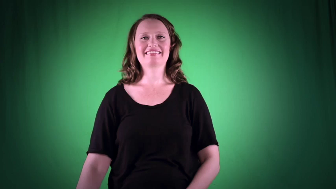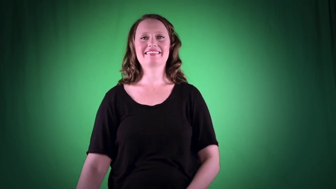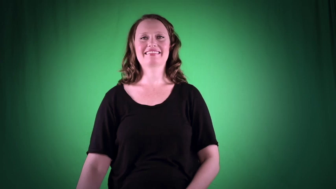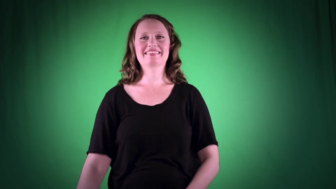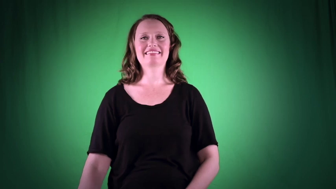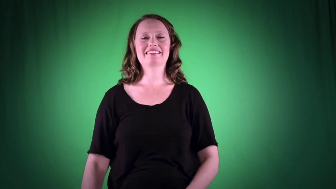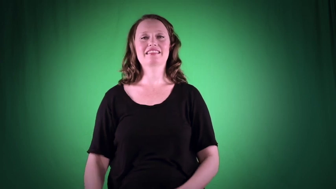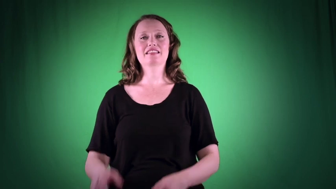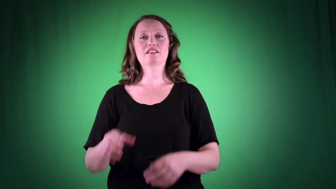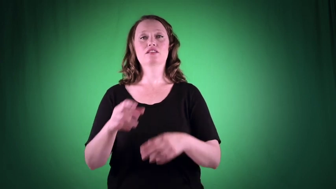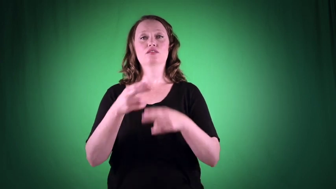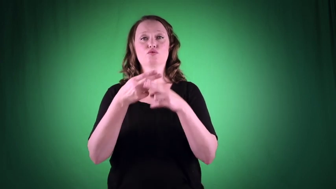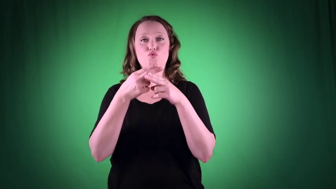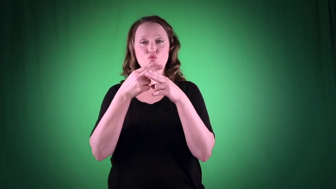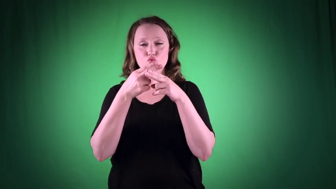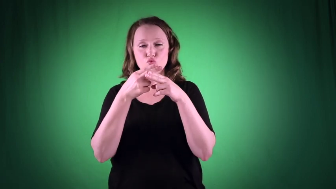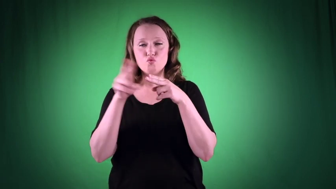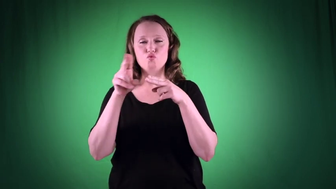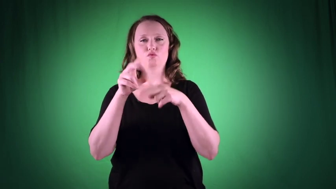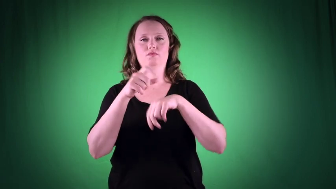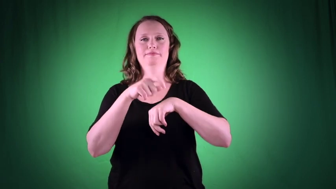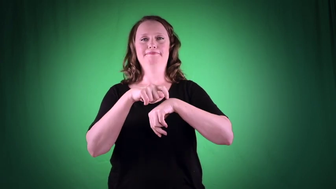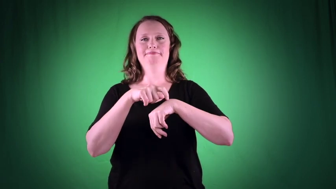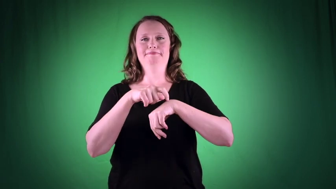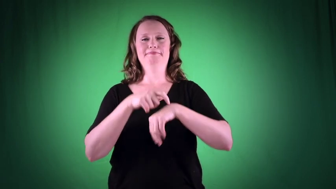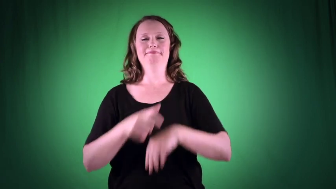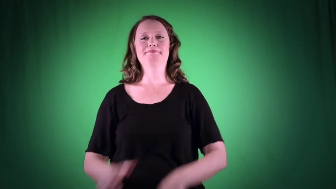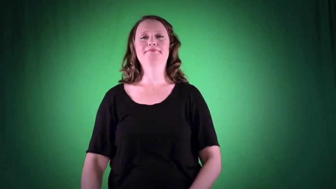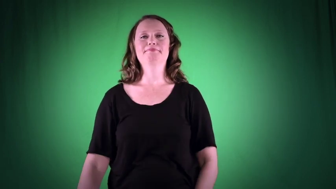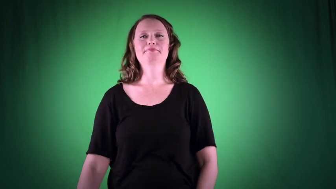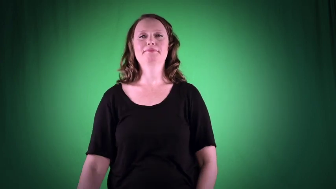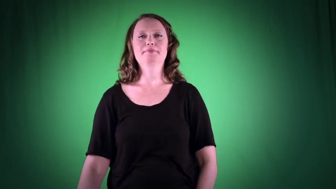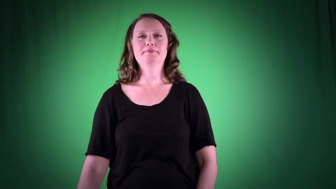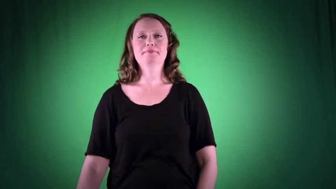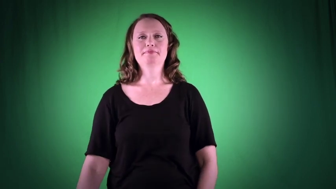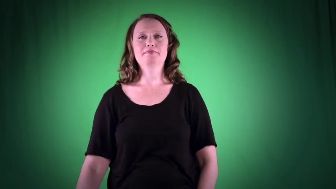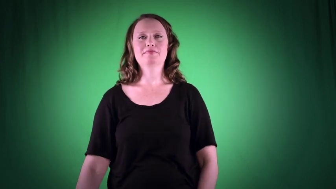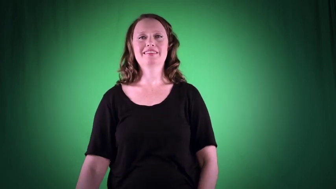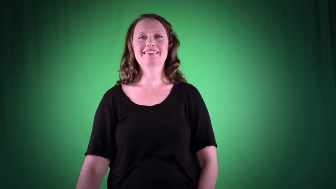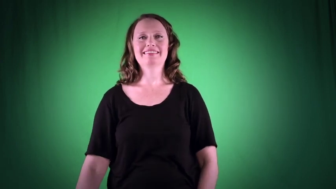Brief Time